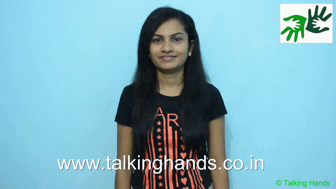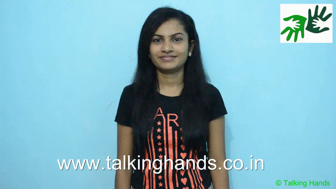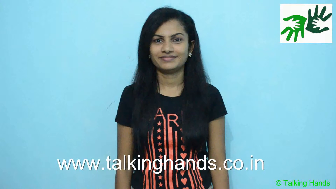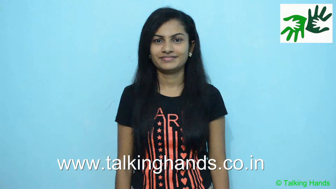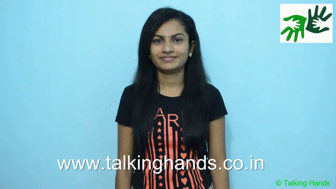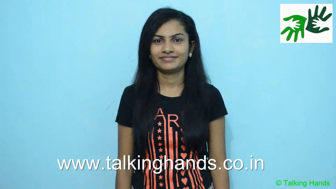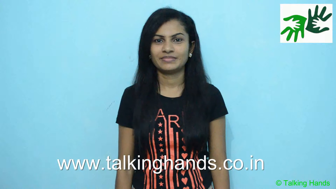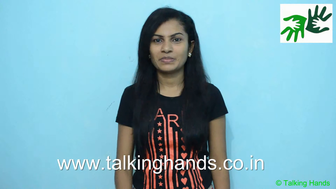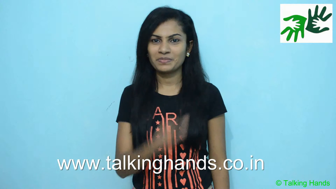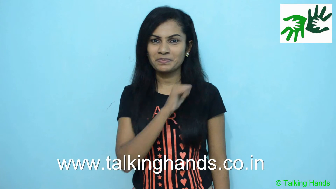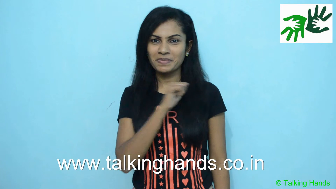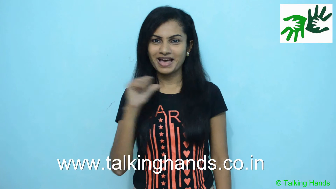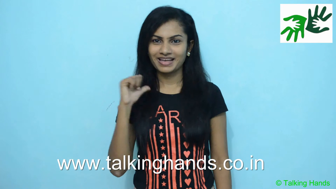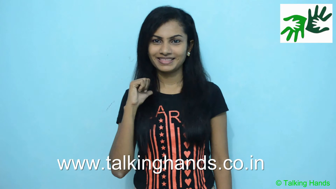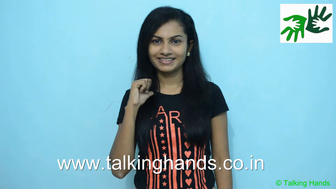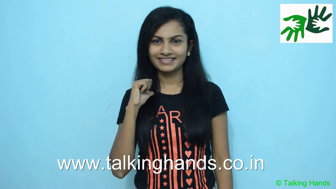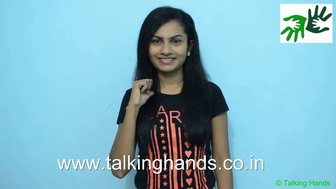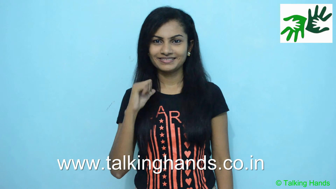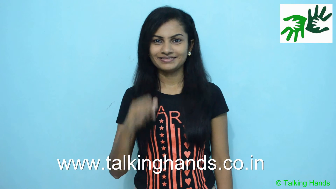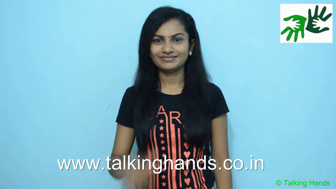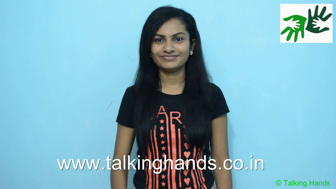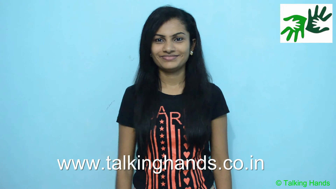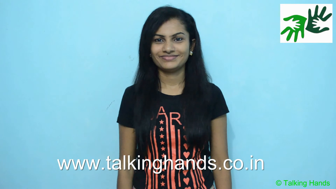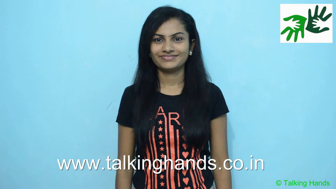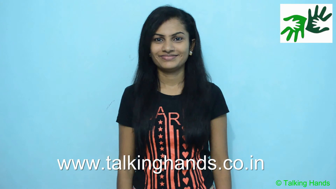Bath